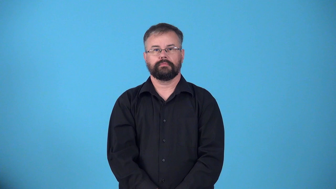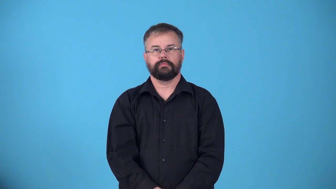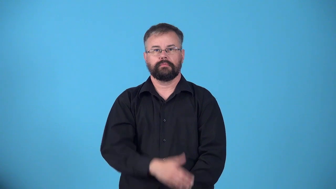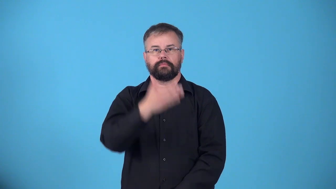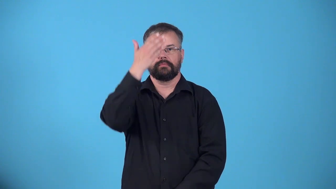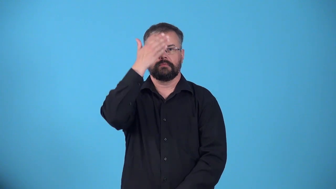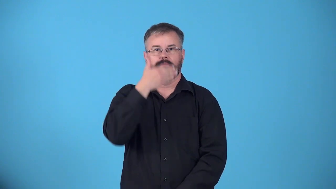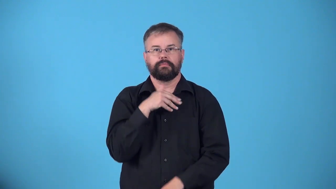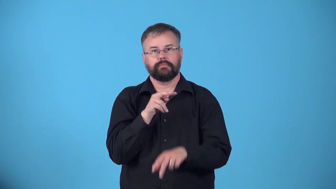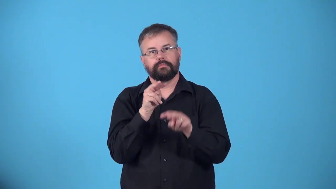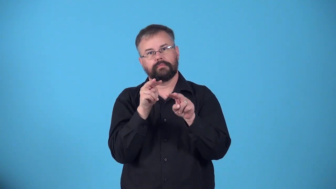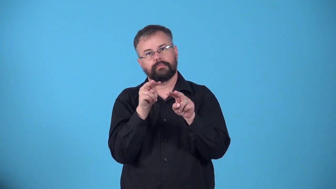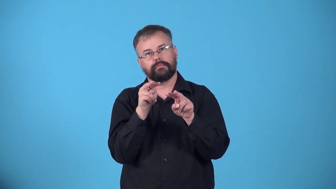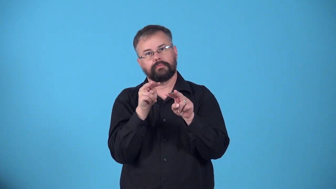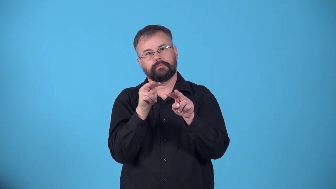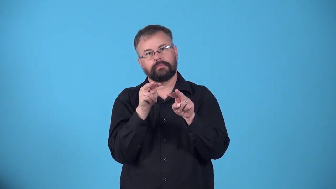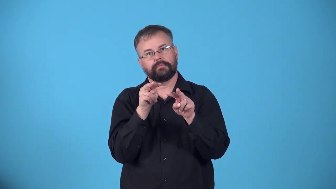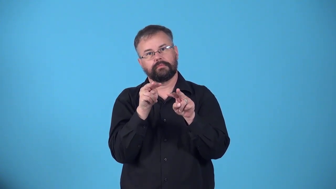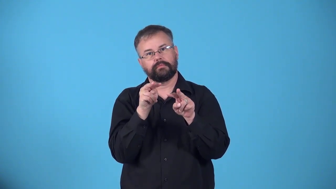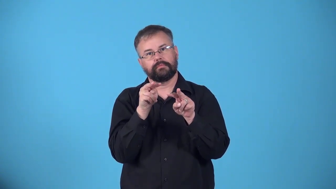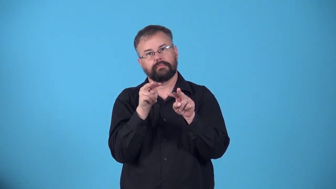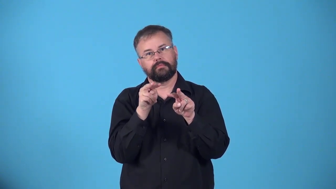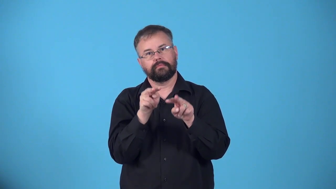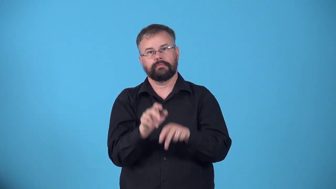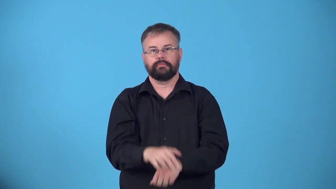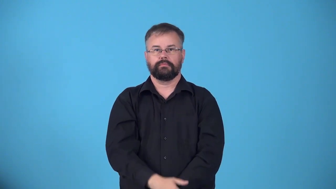look off,look off into